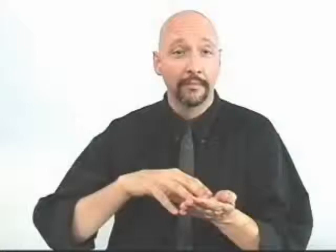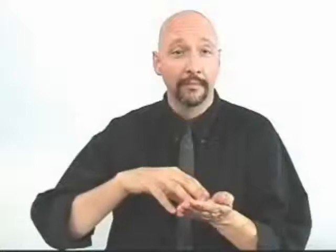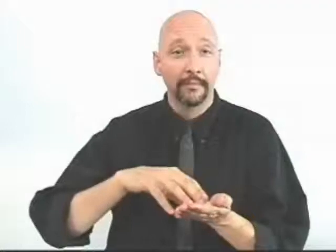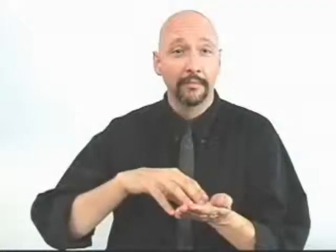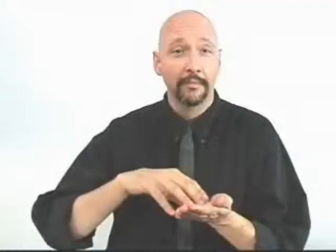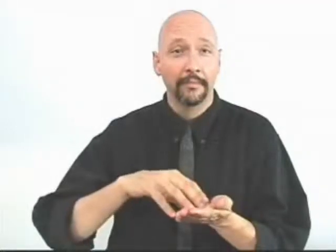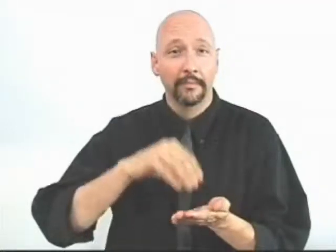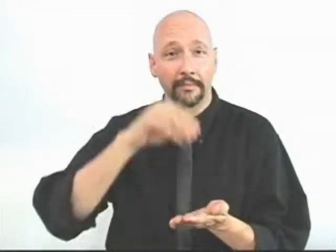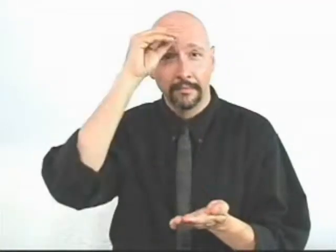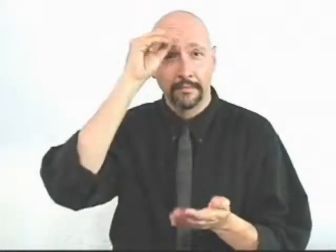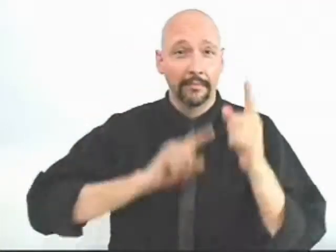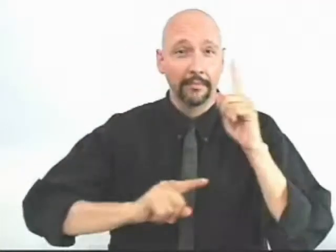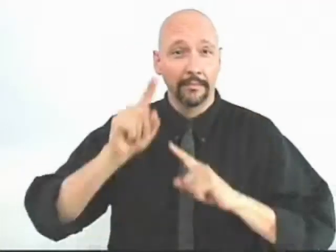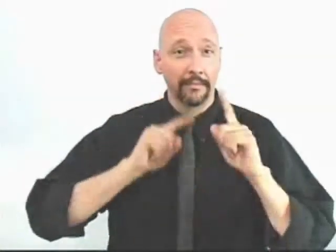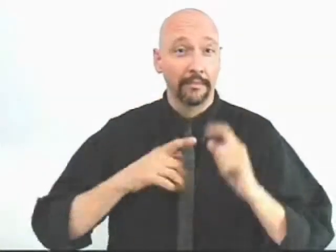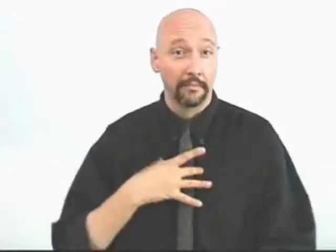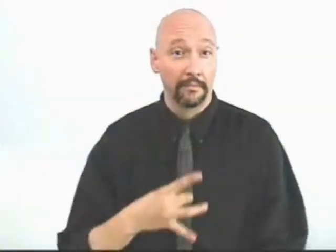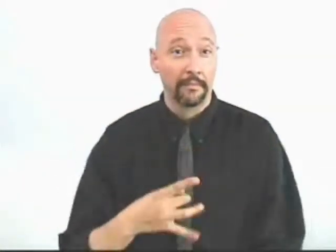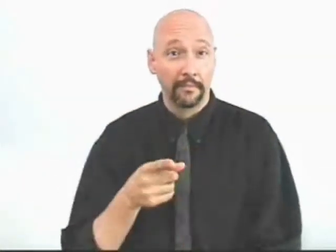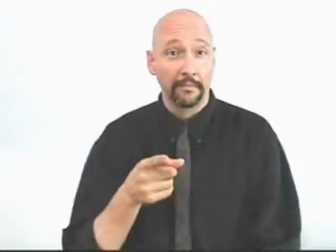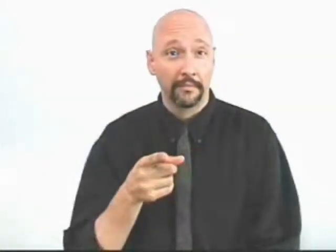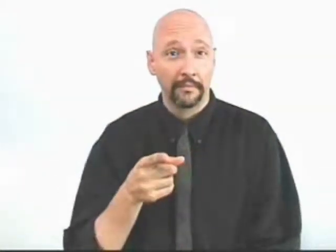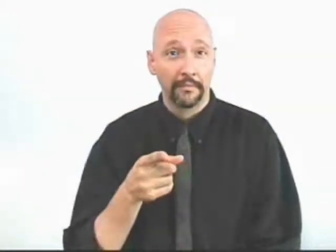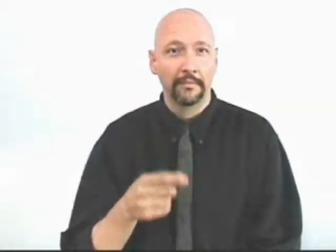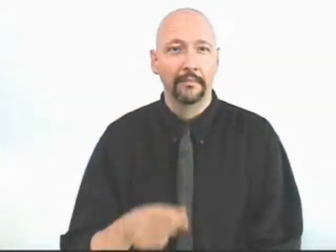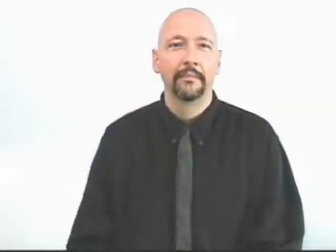LEARN SIGN LIKE YOU?